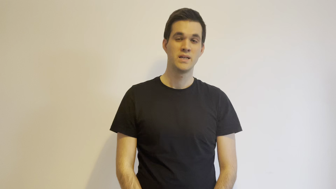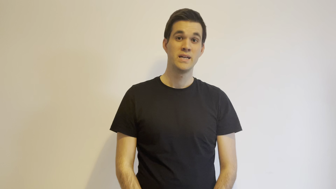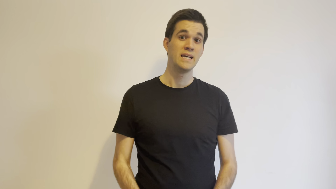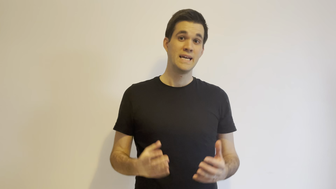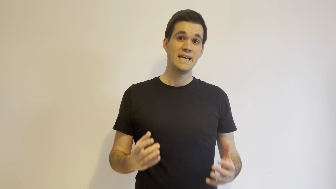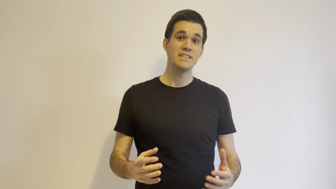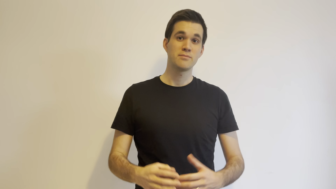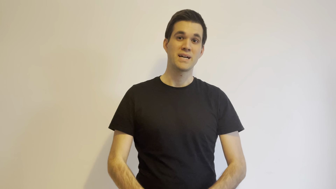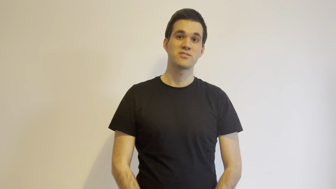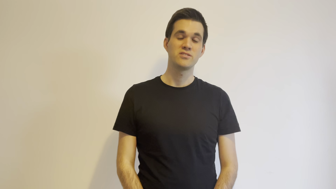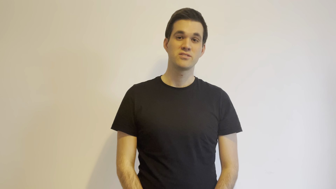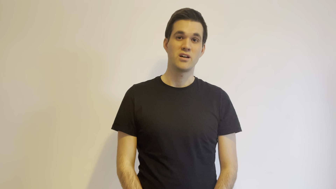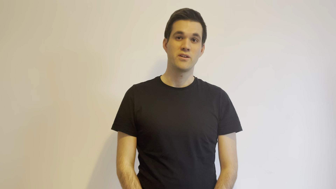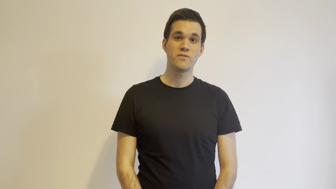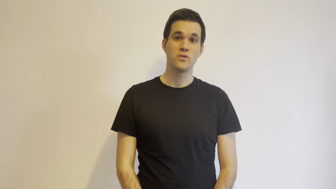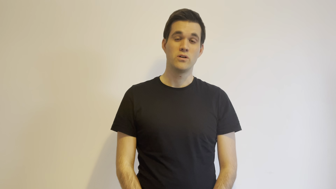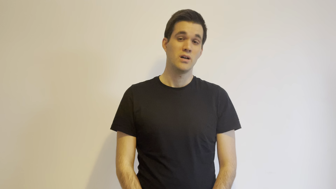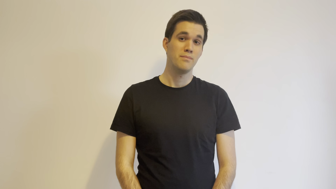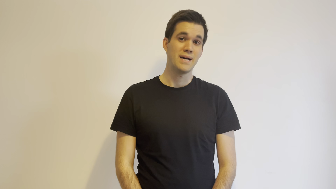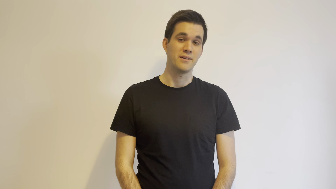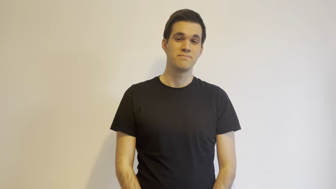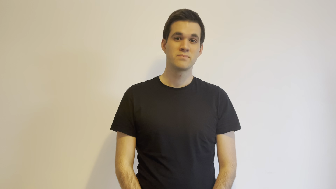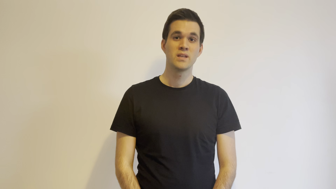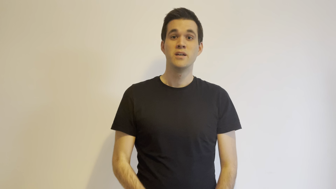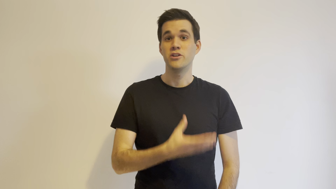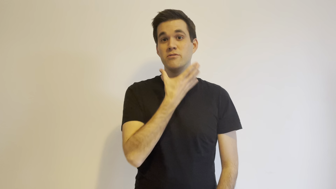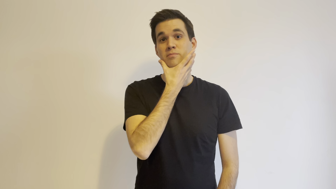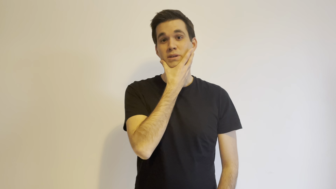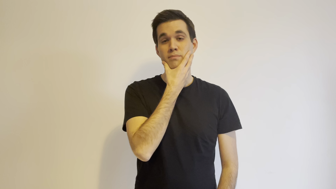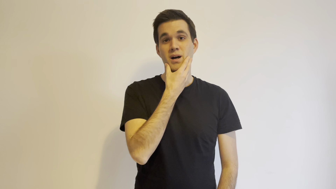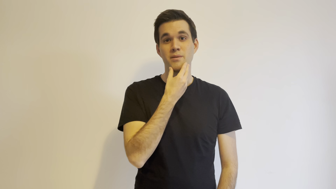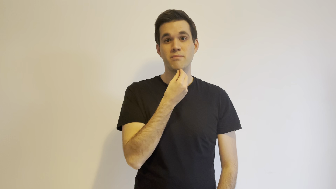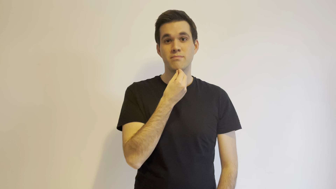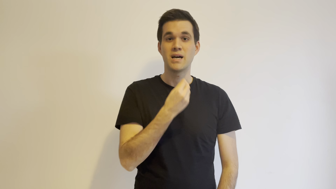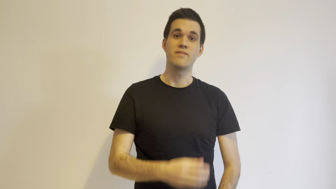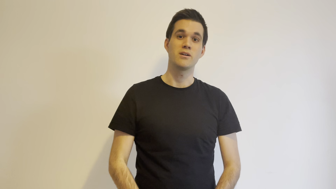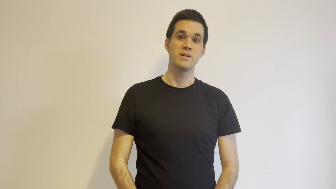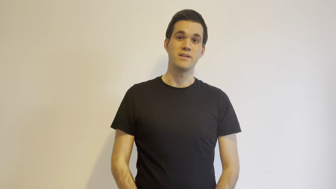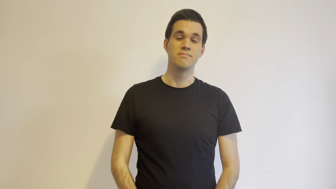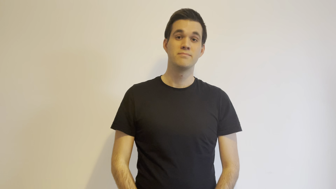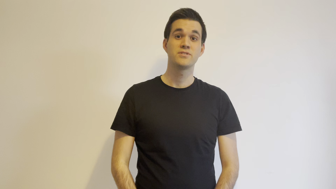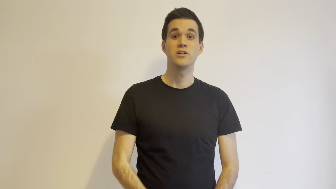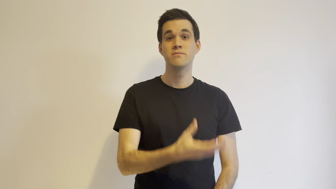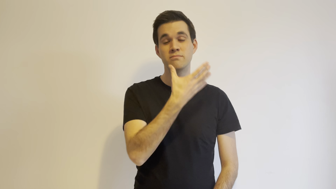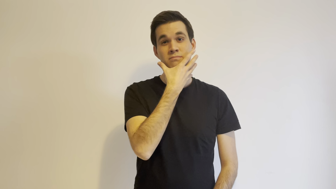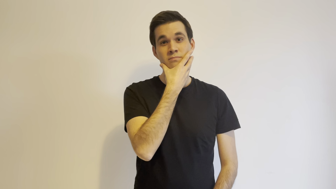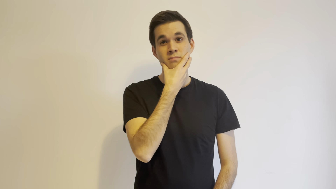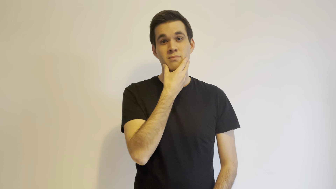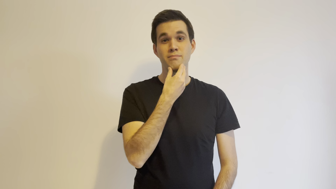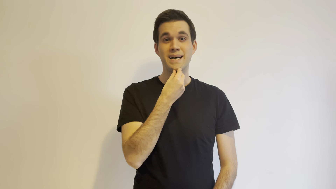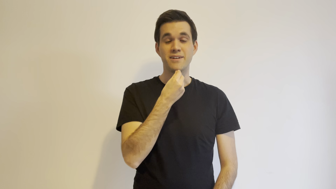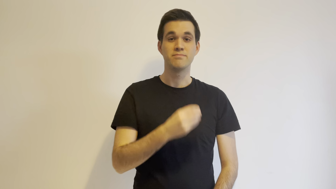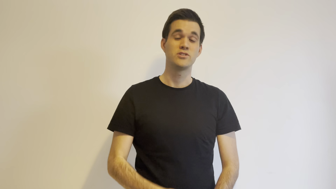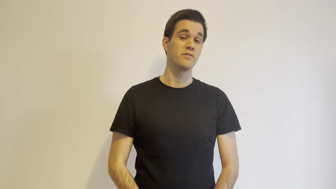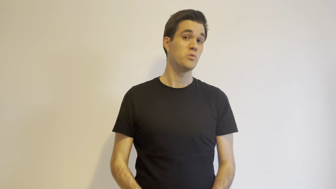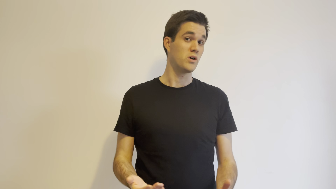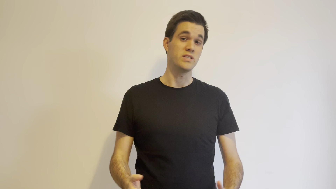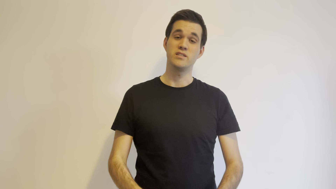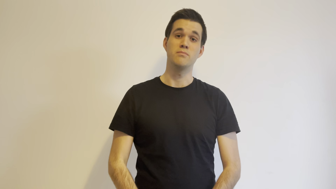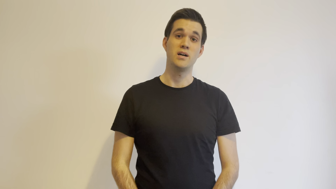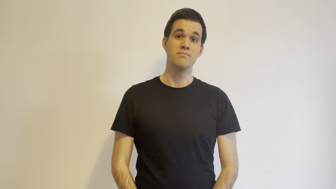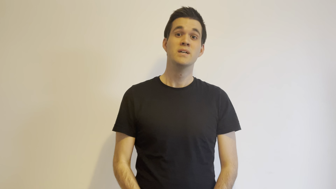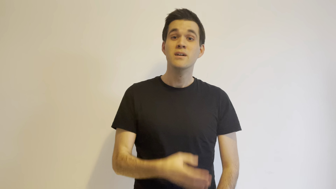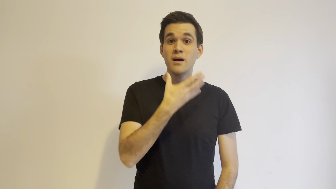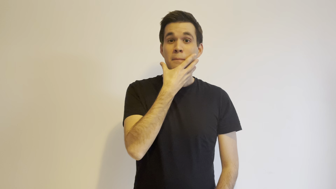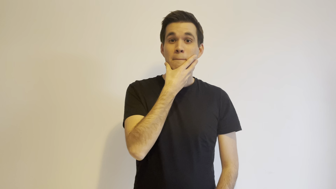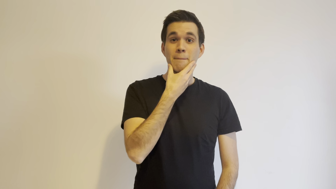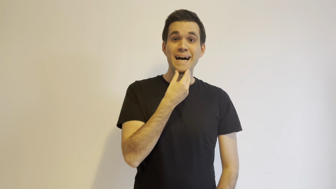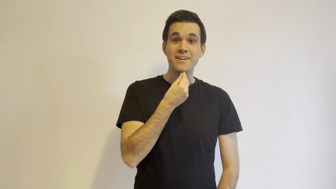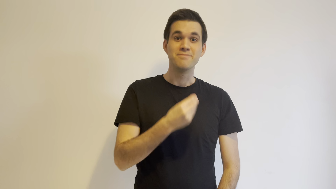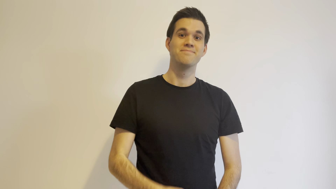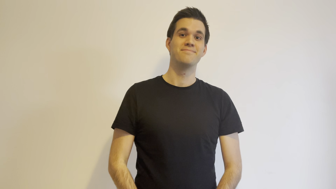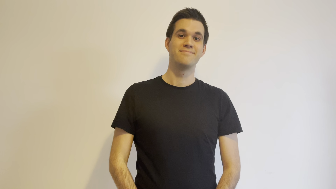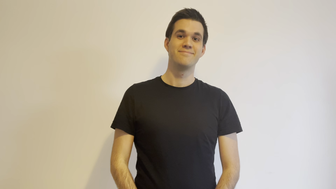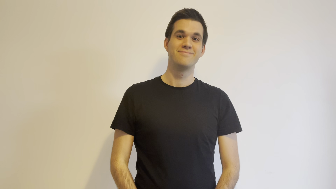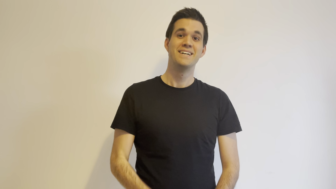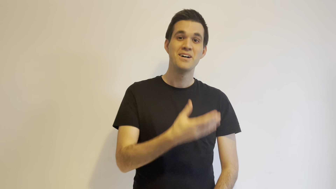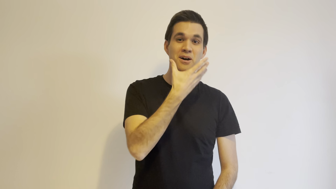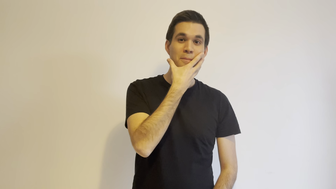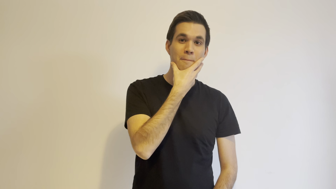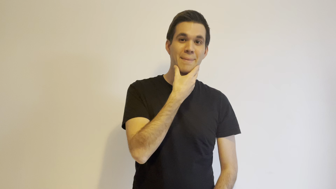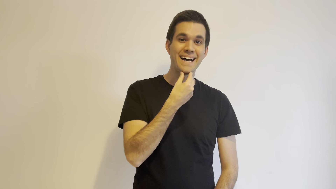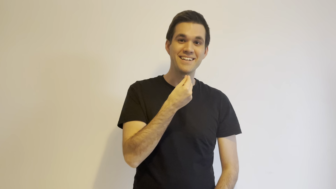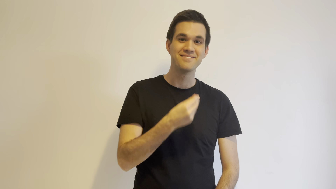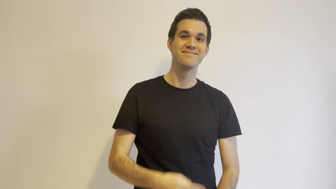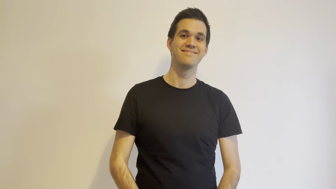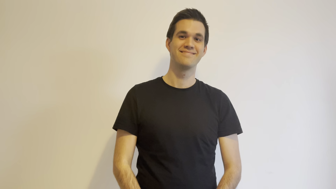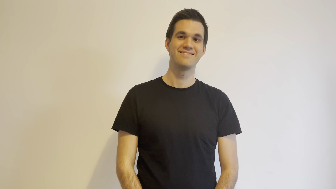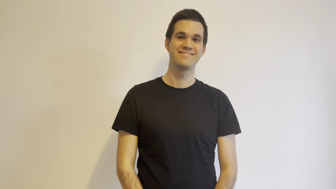MAN